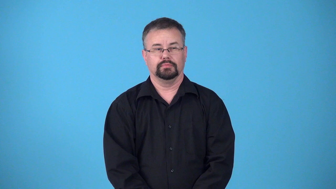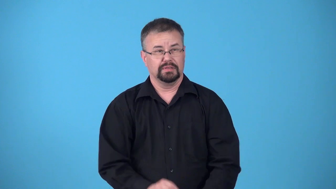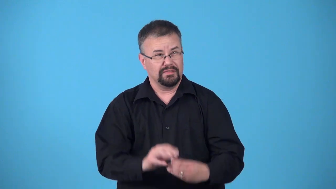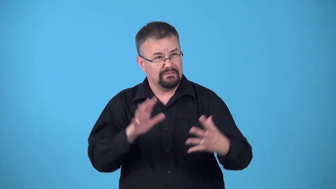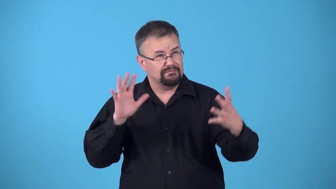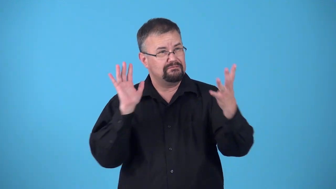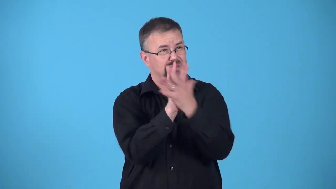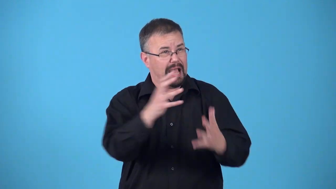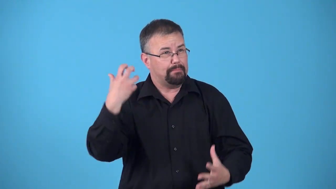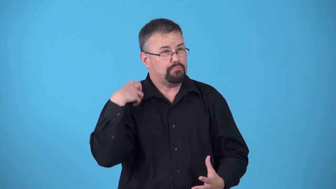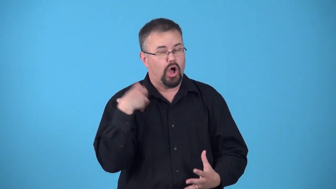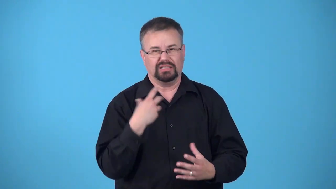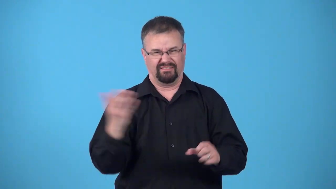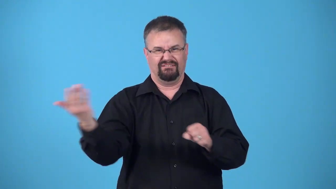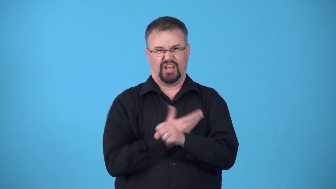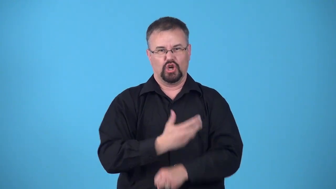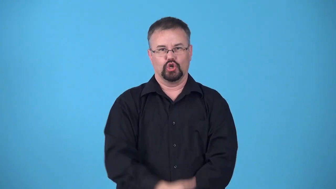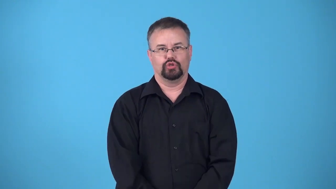quarrel with bread and butter